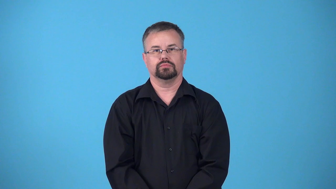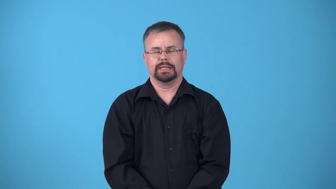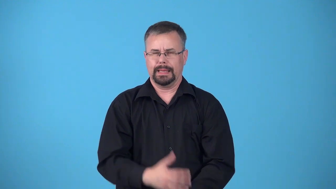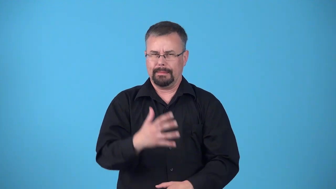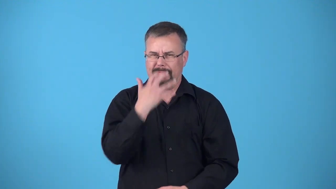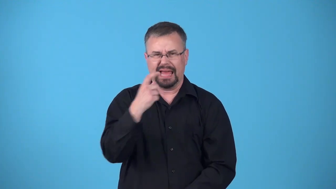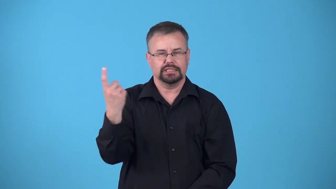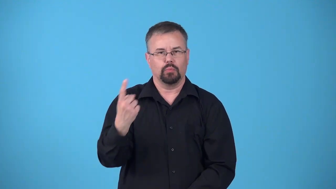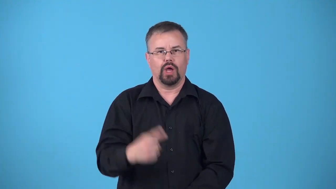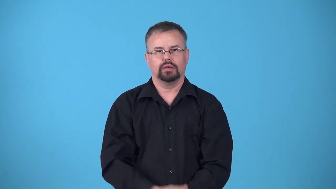in my bad book